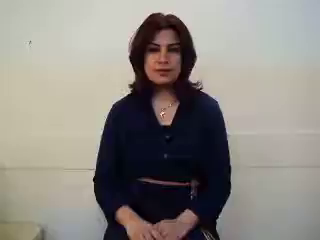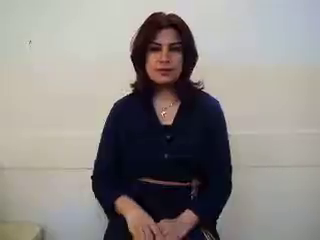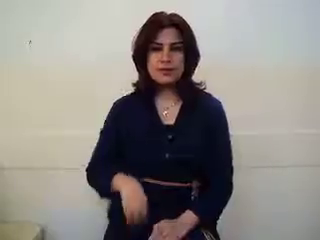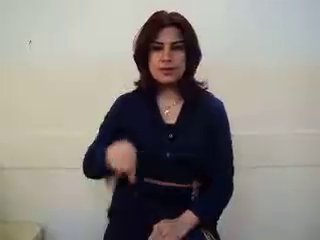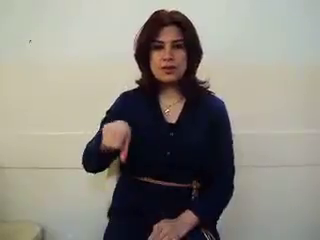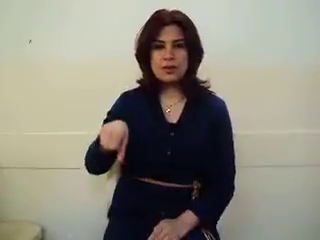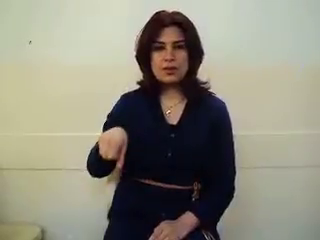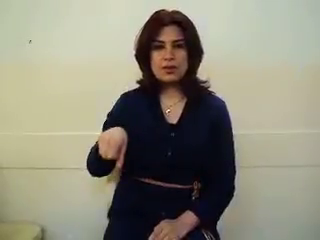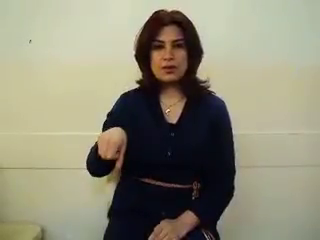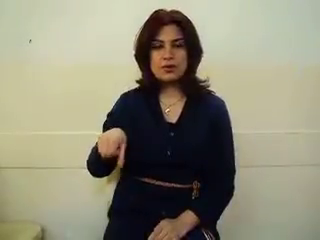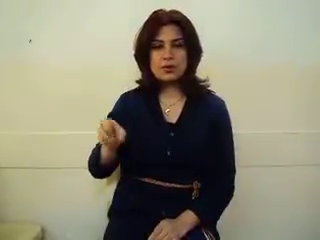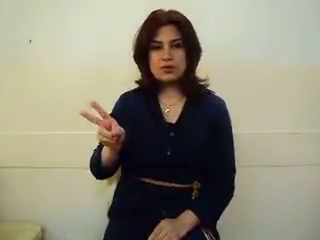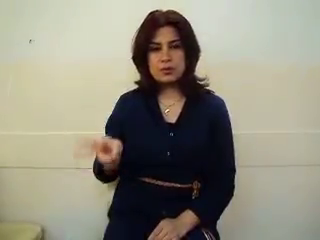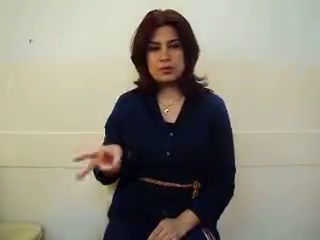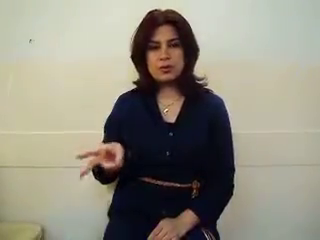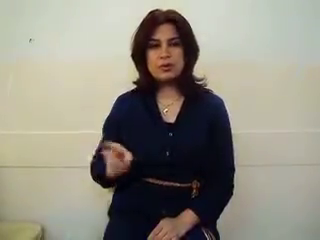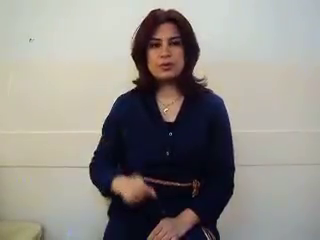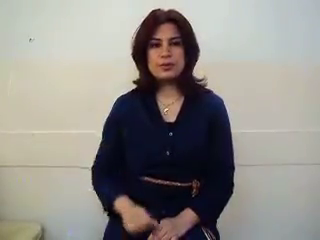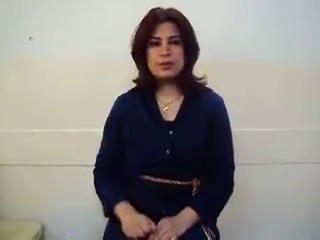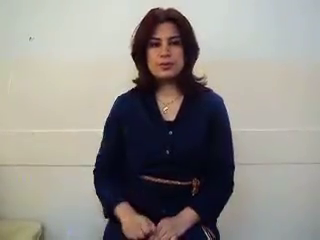number92